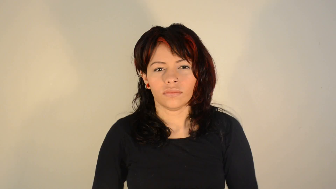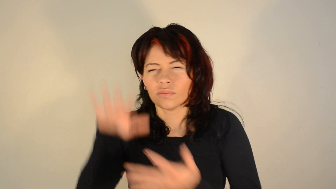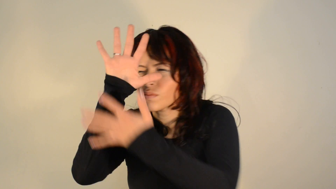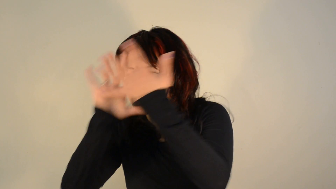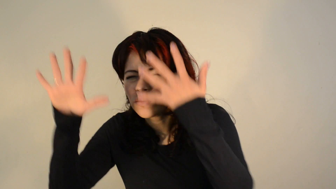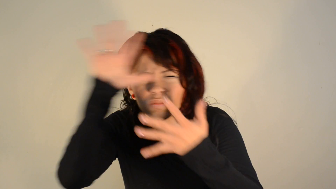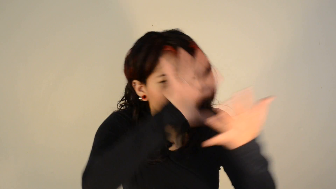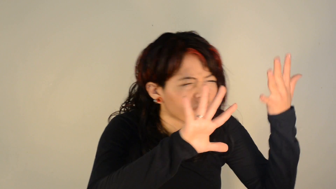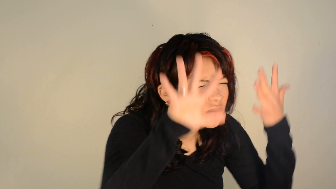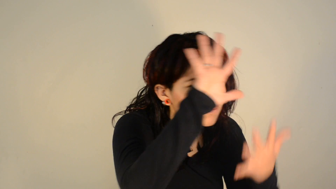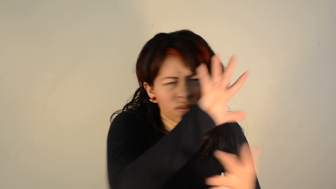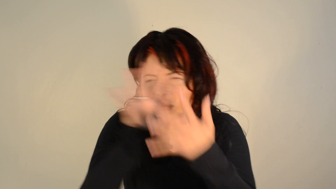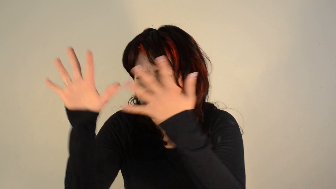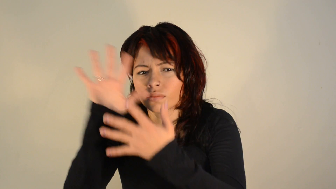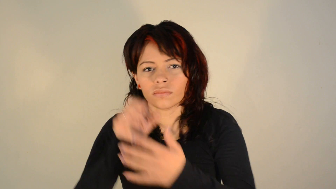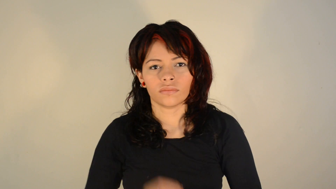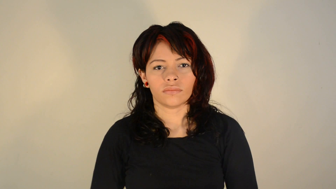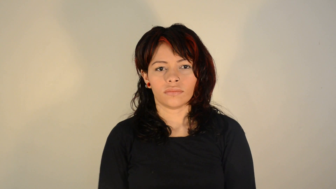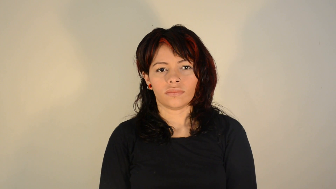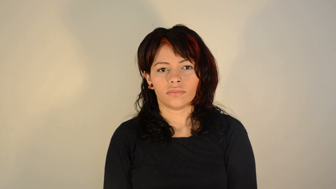fog